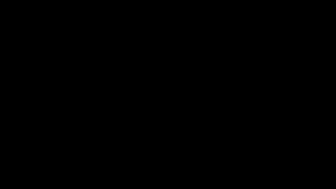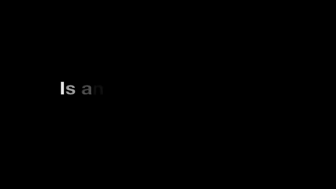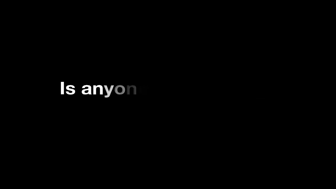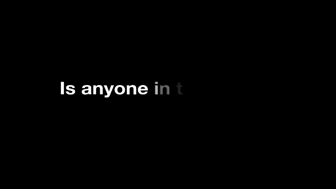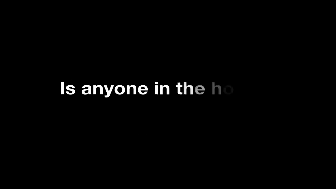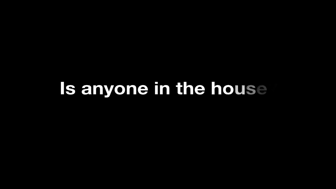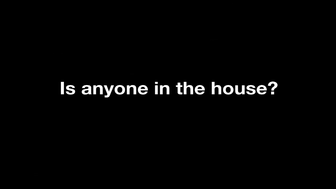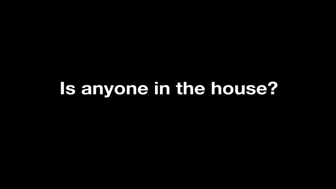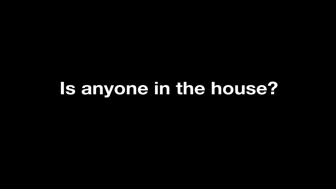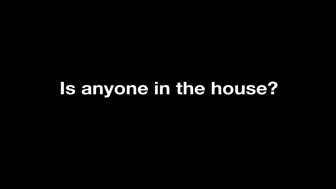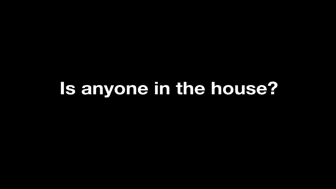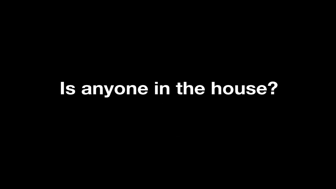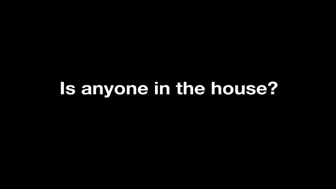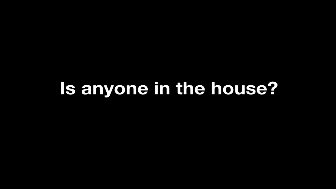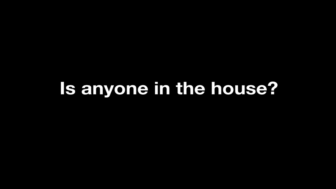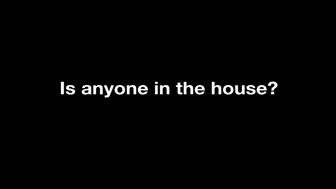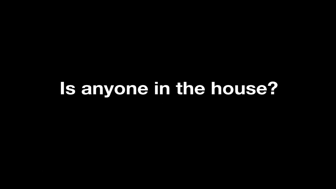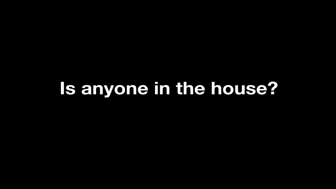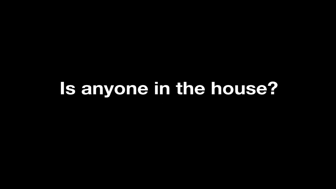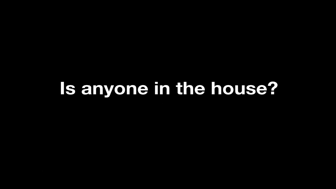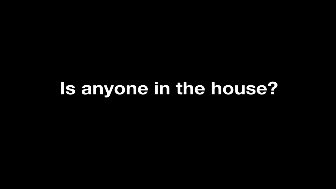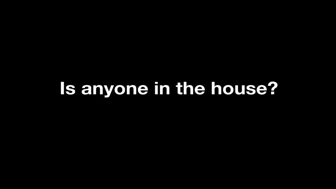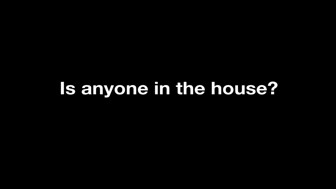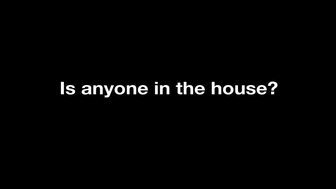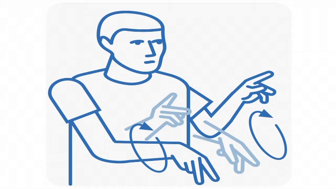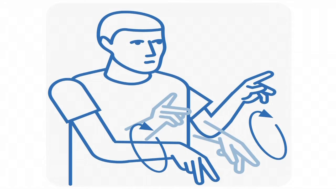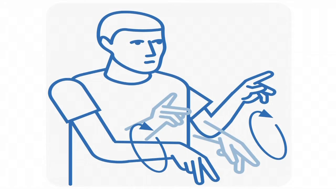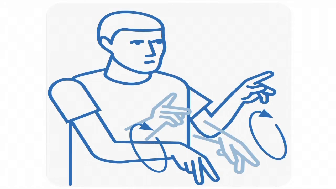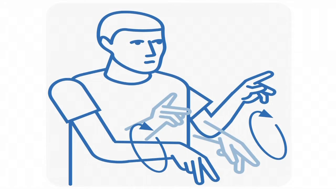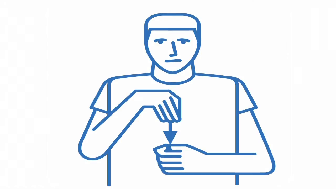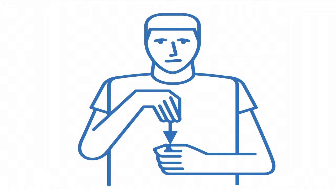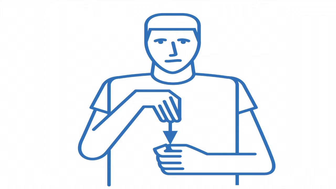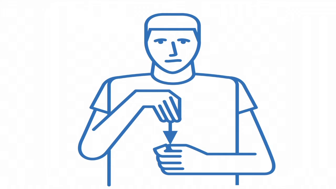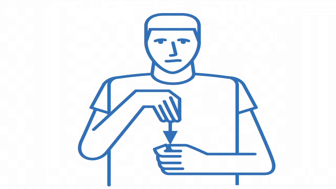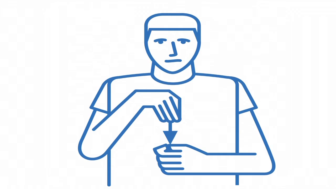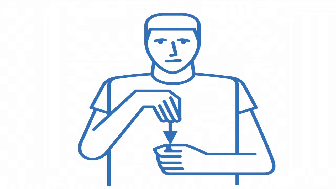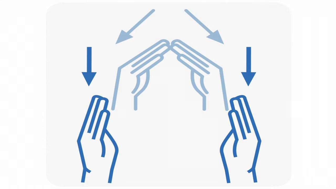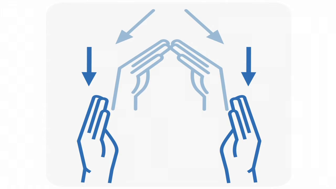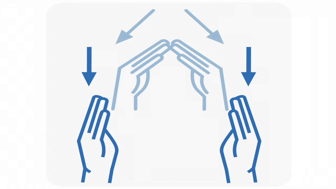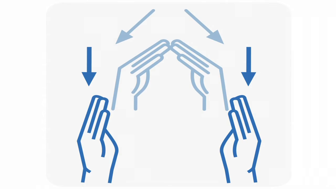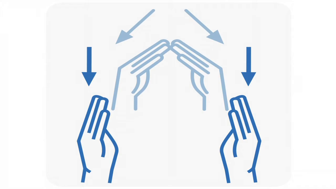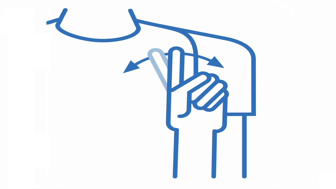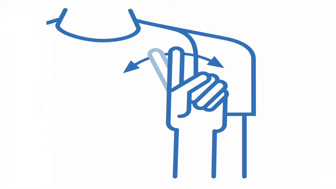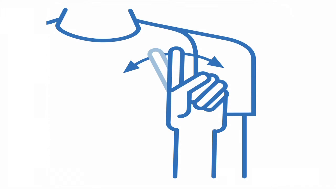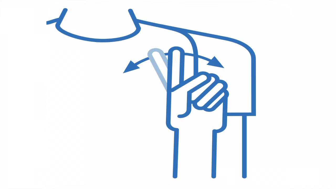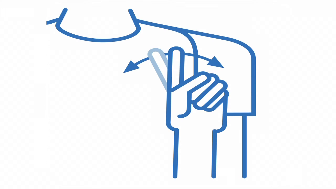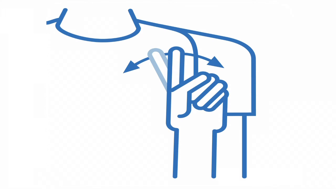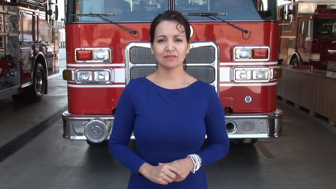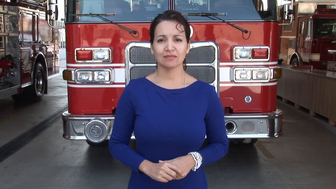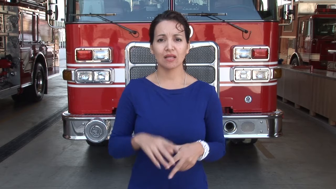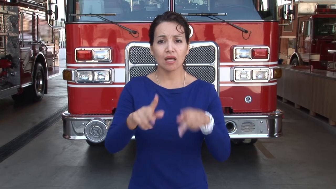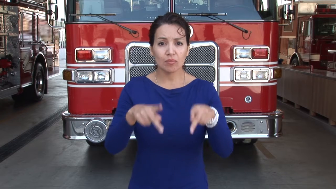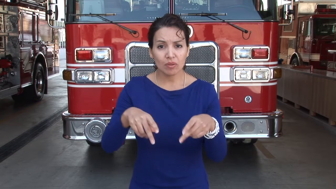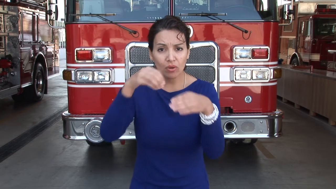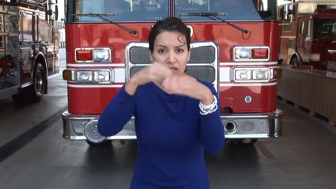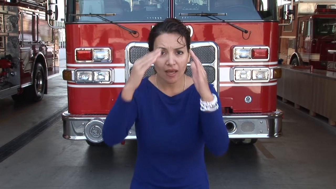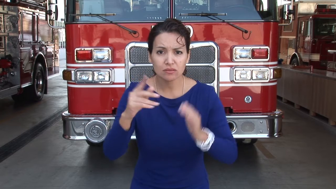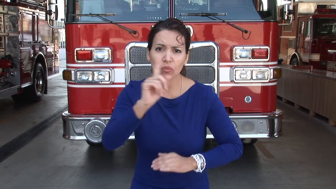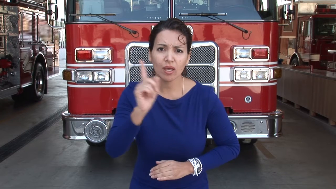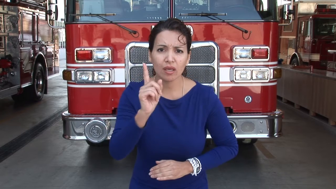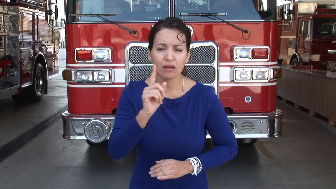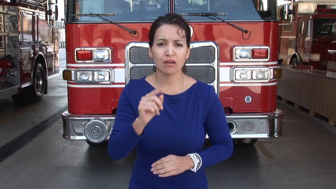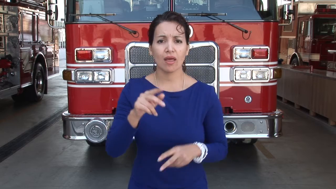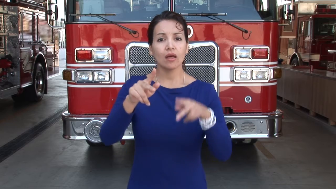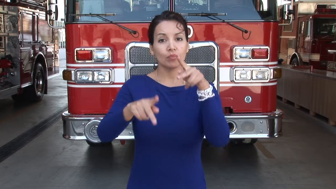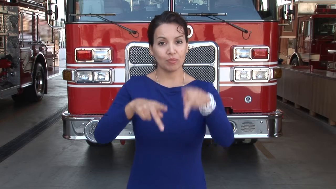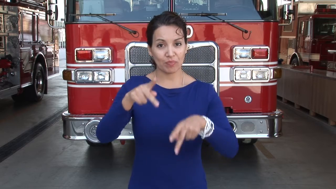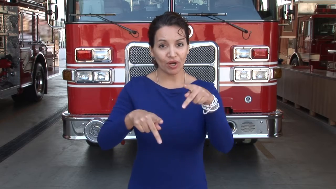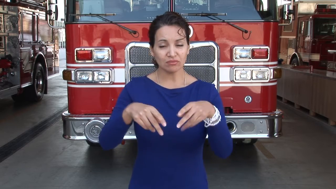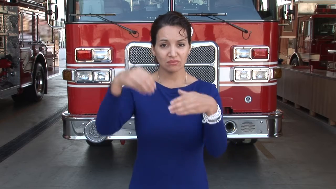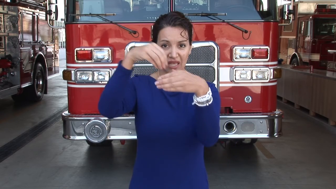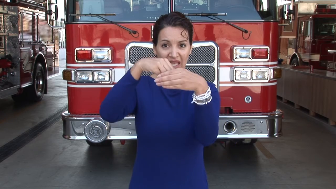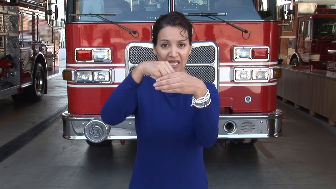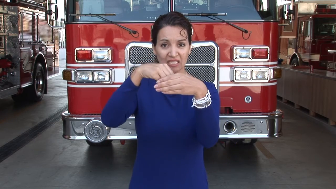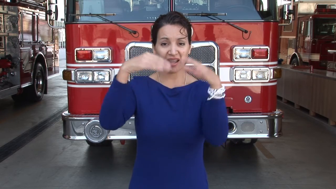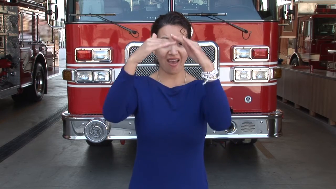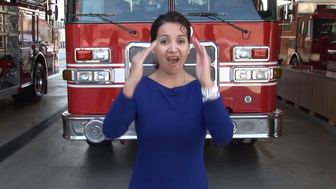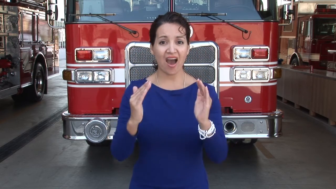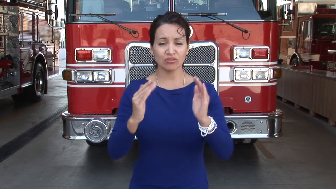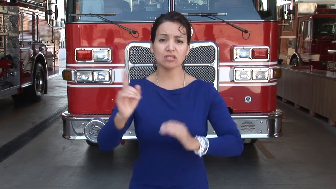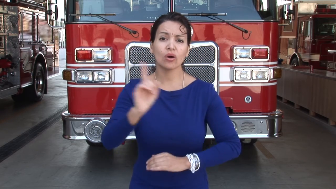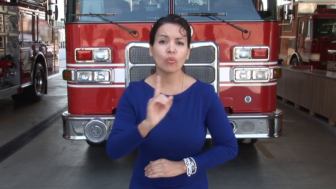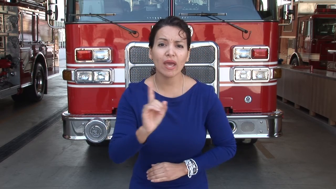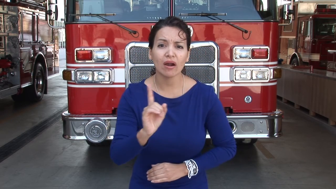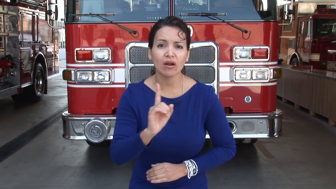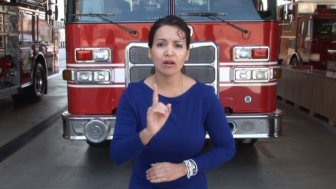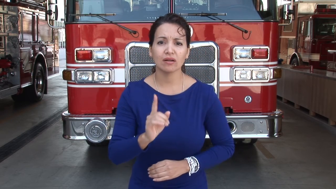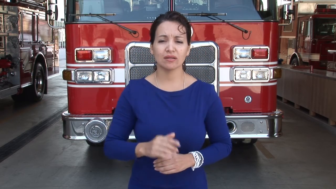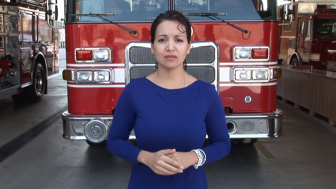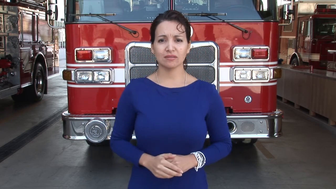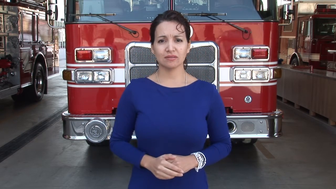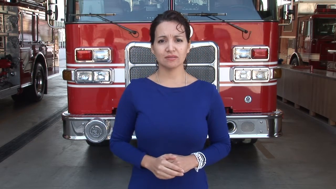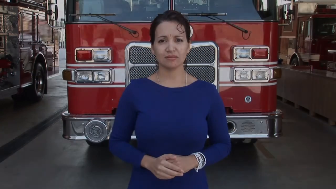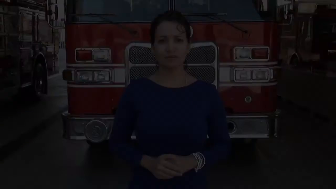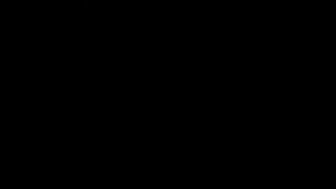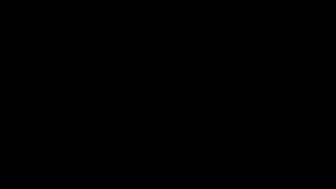Is there anyone in the house?